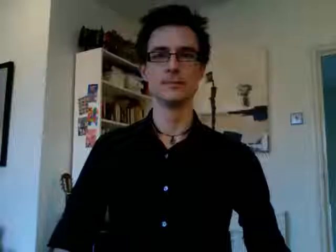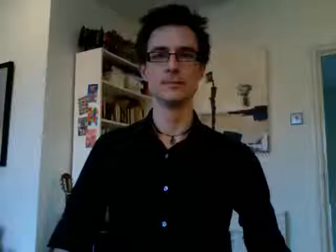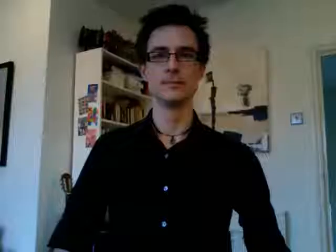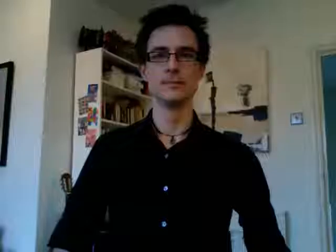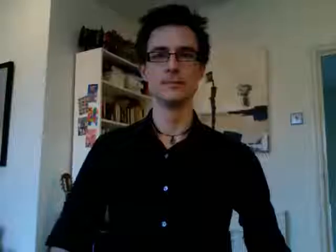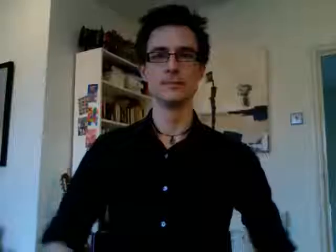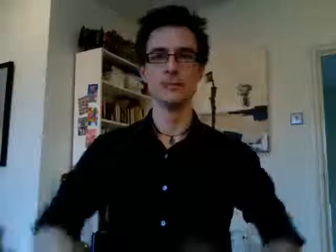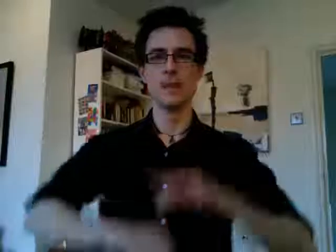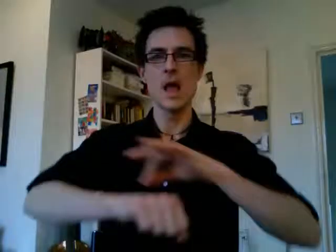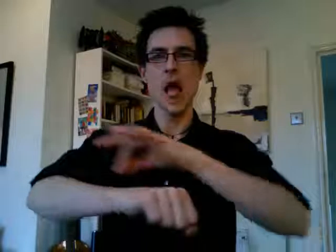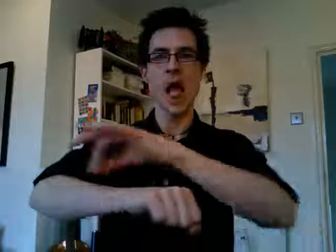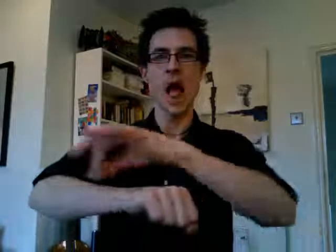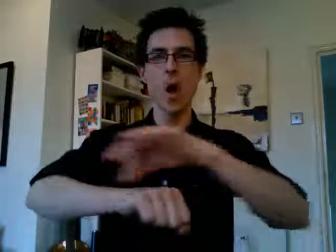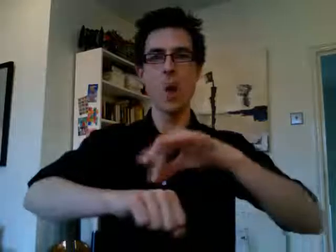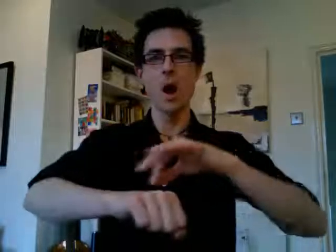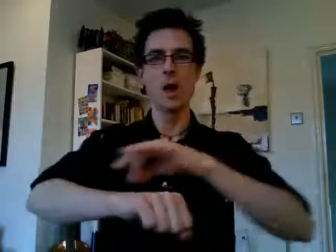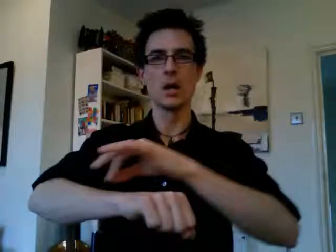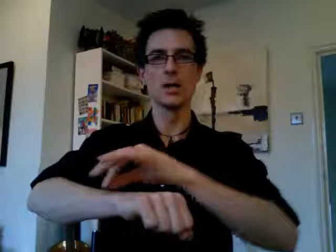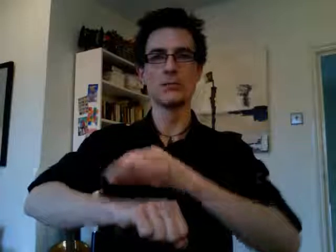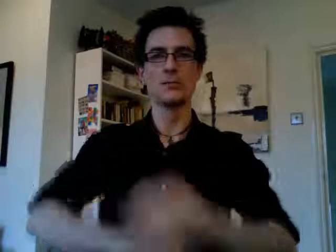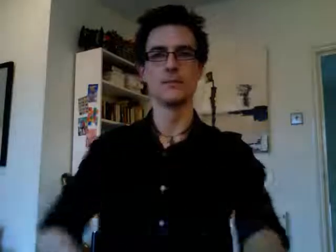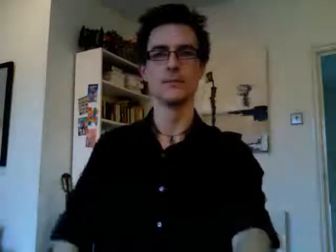hour